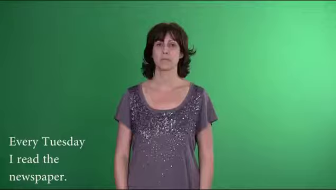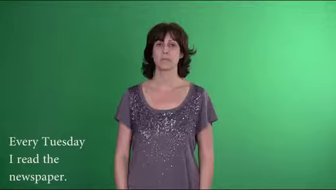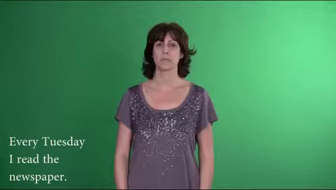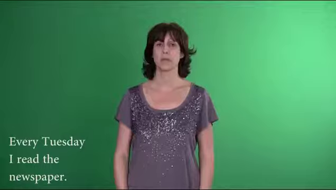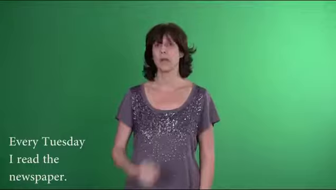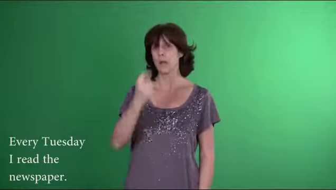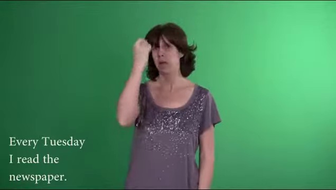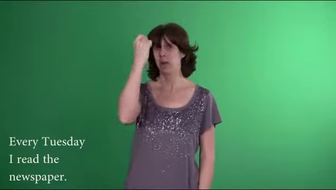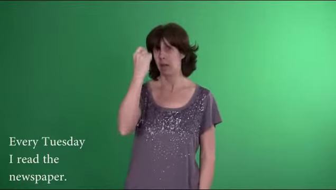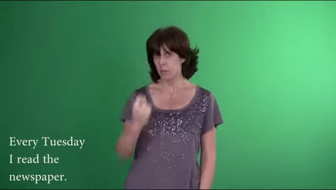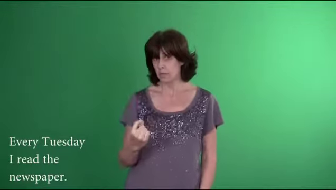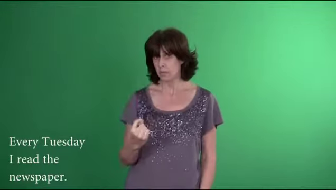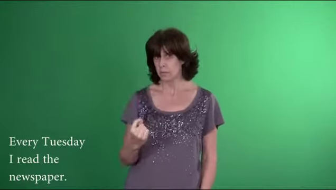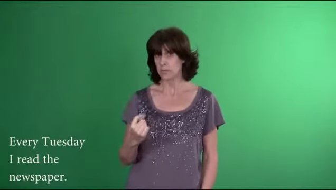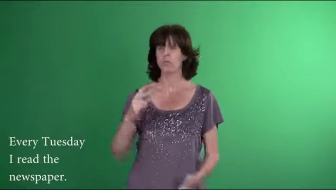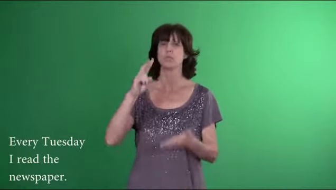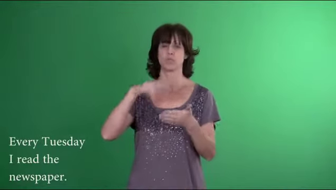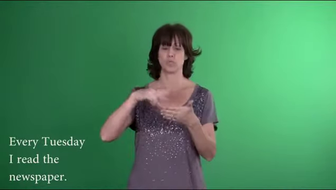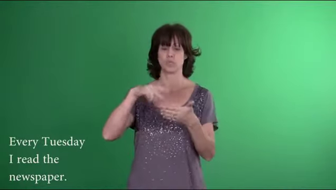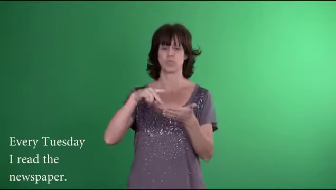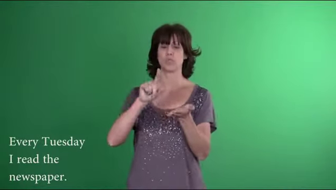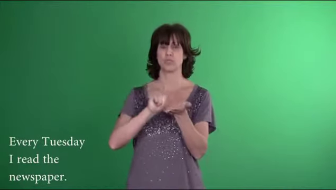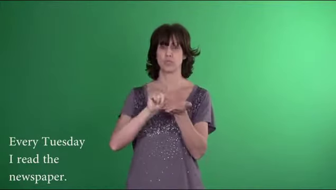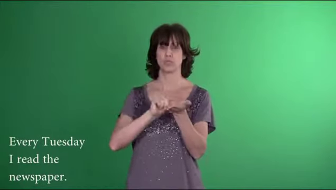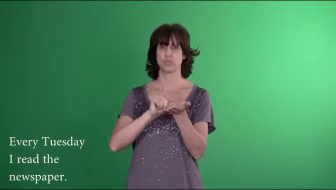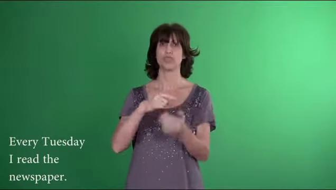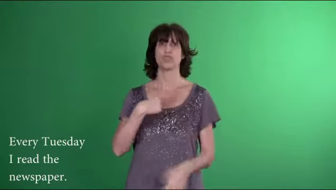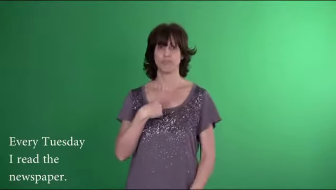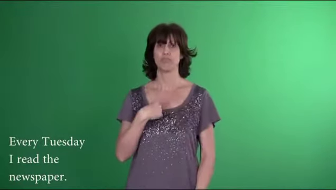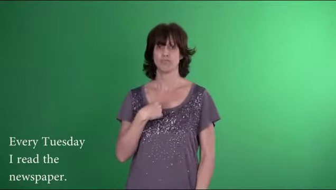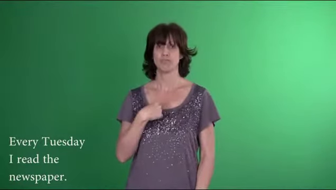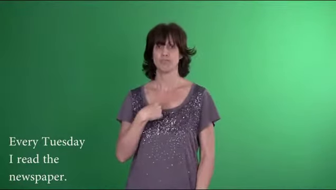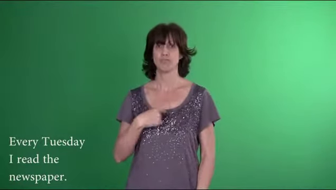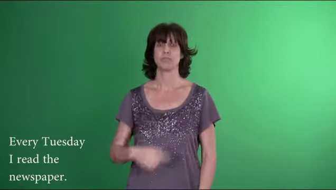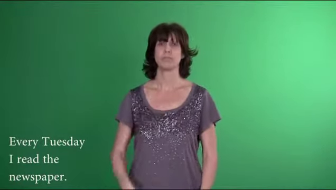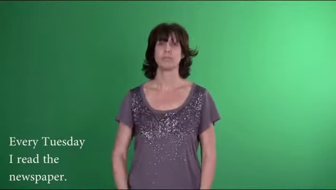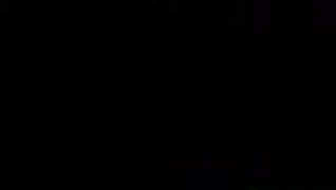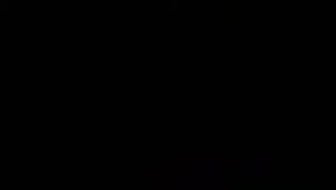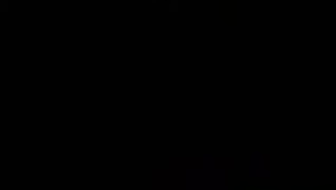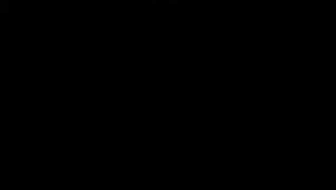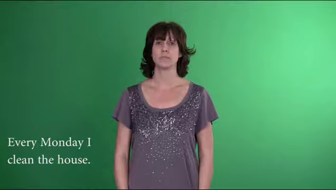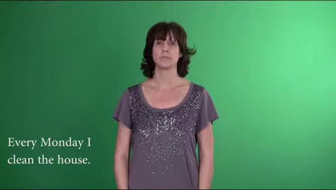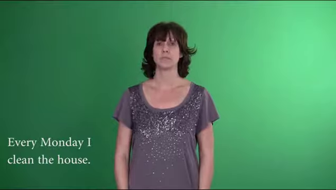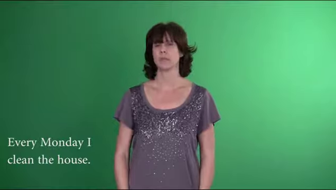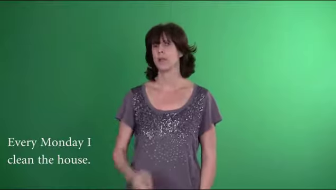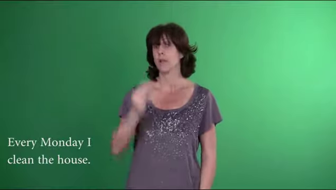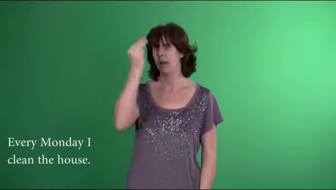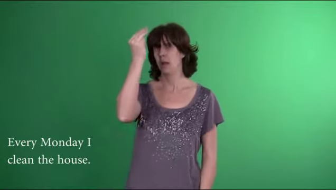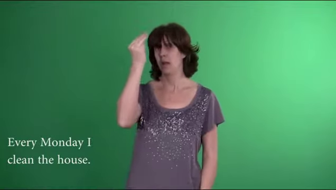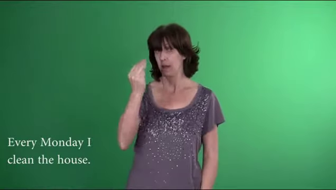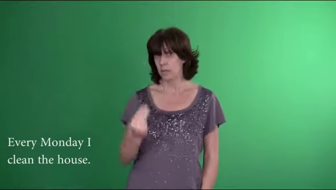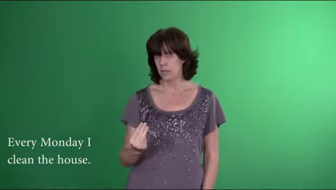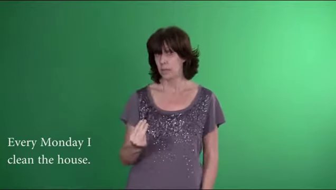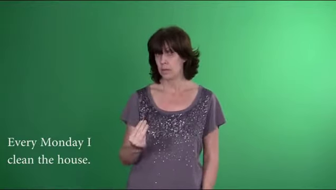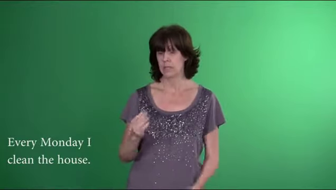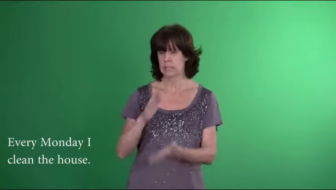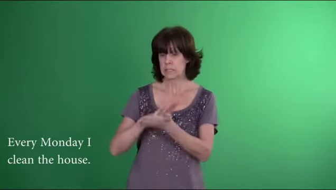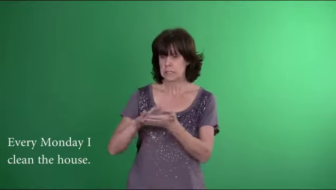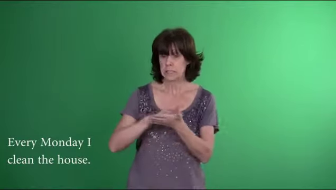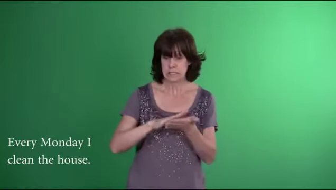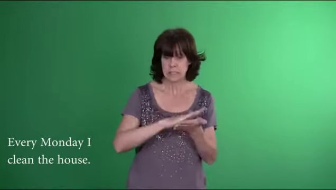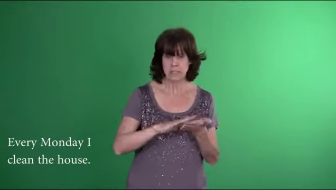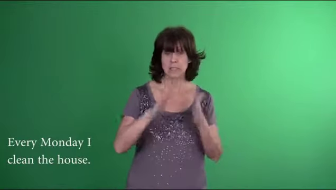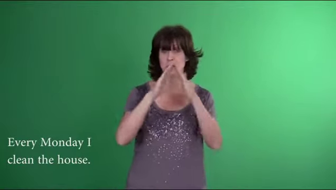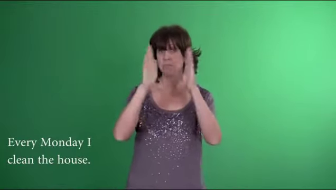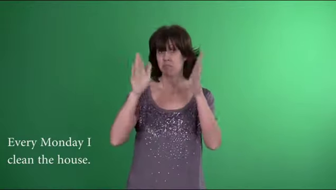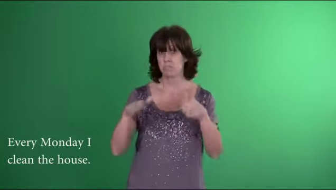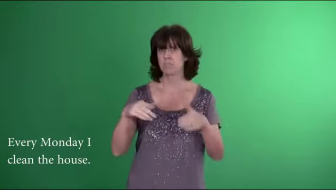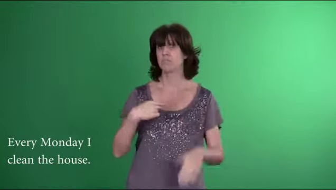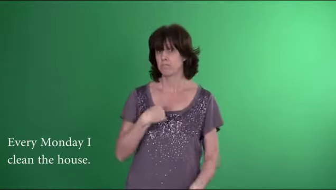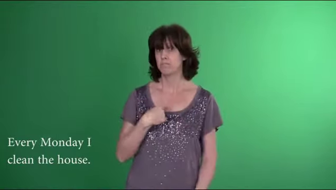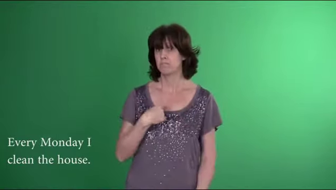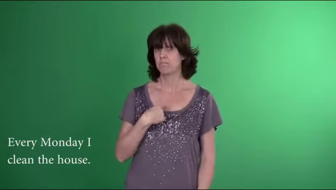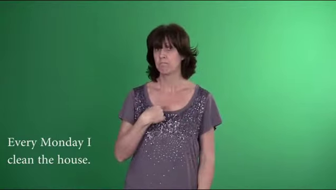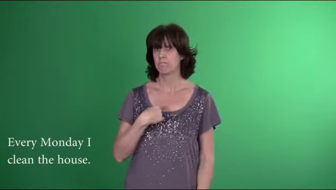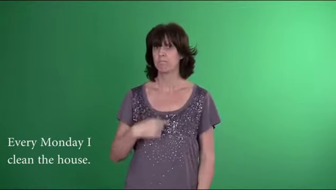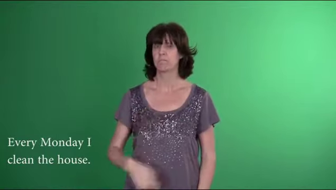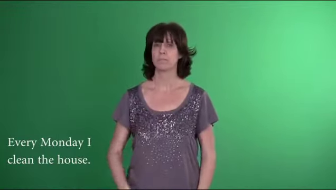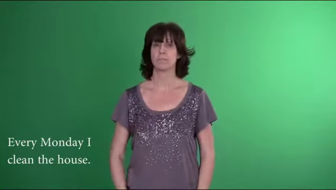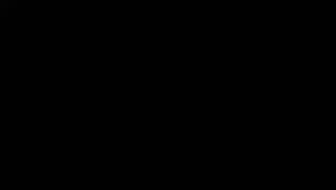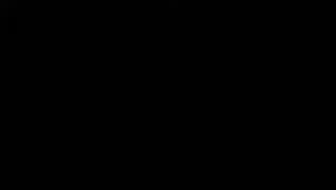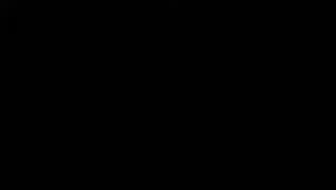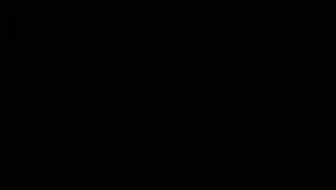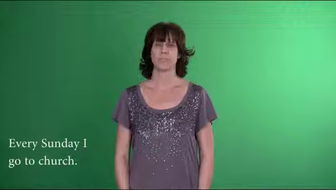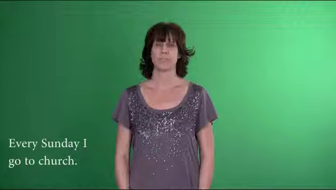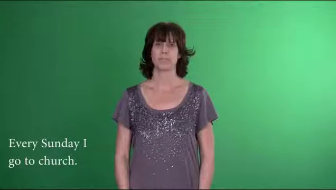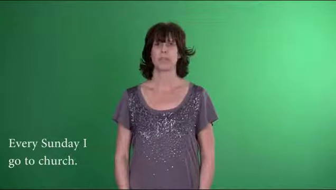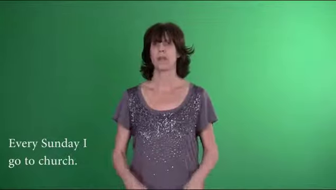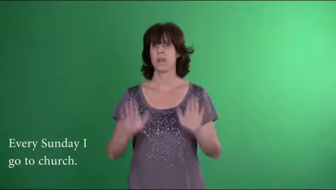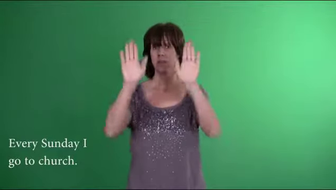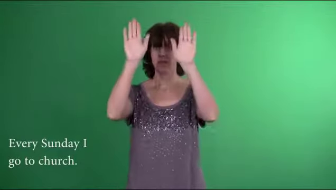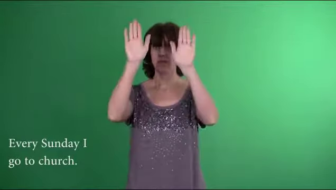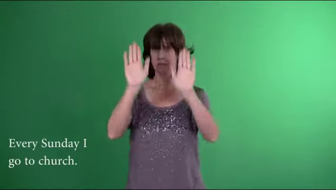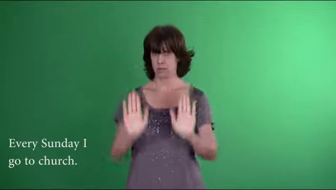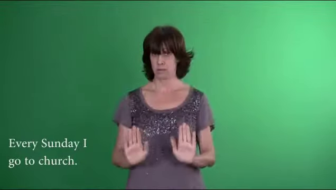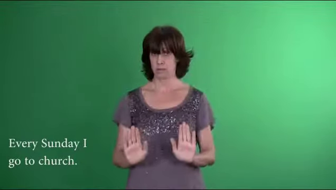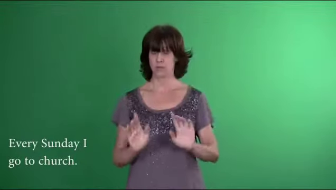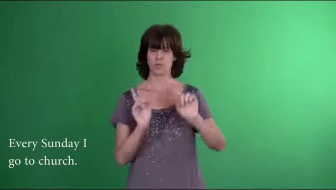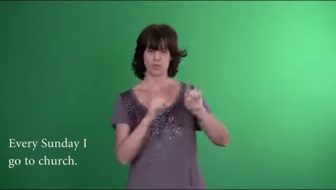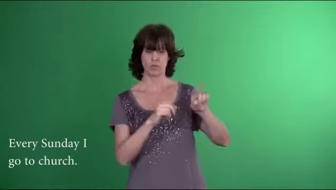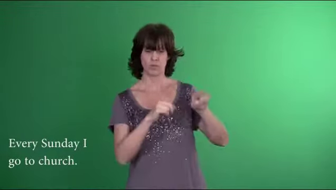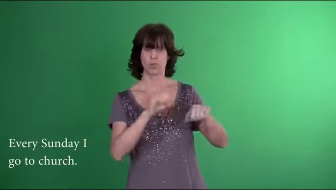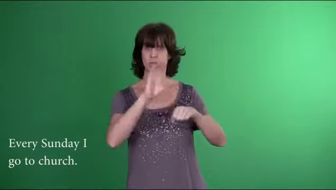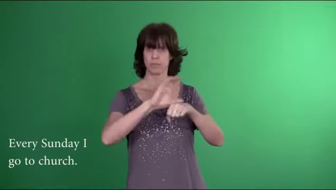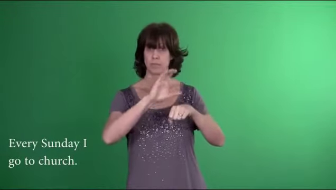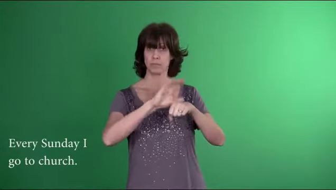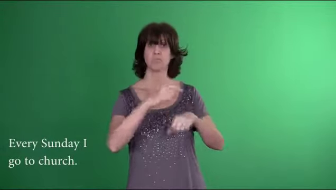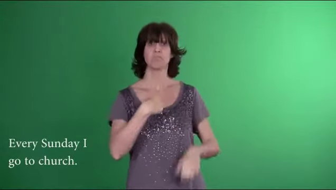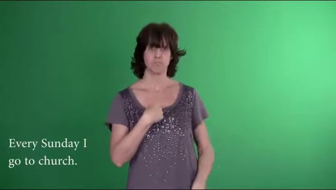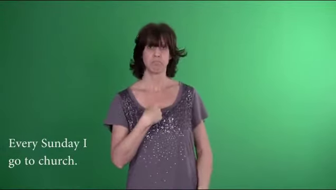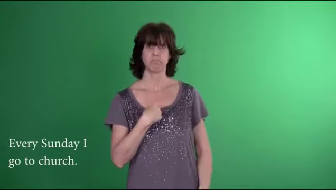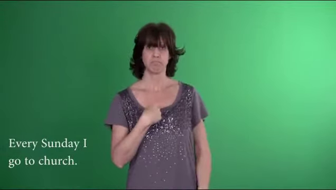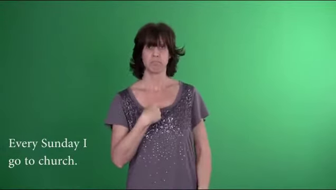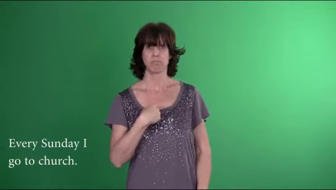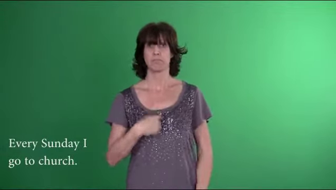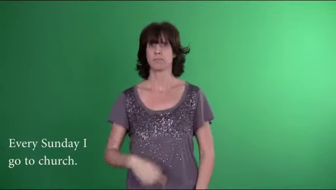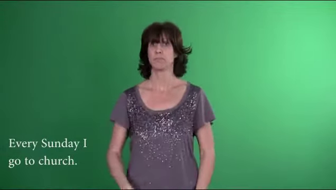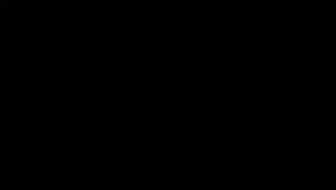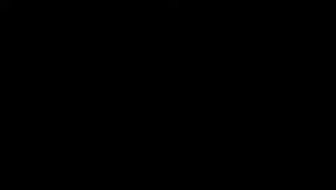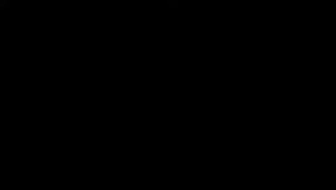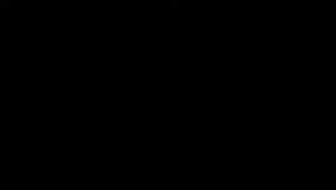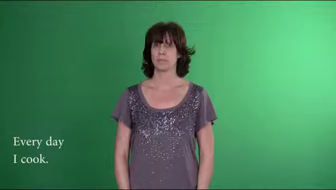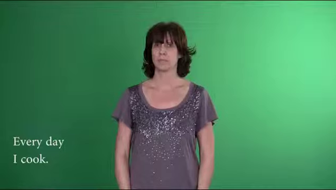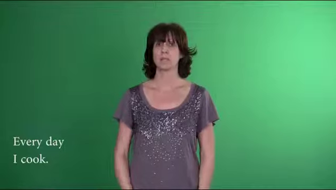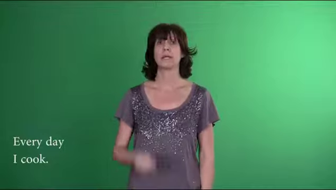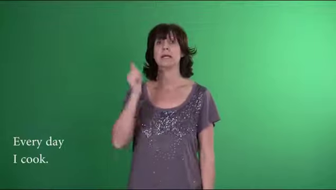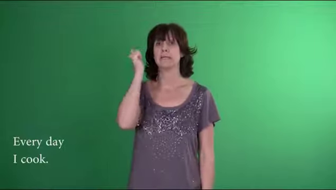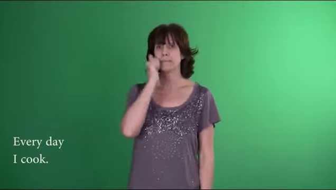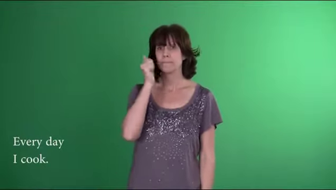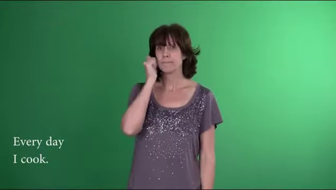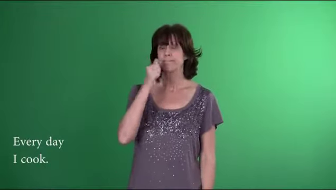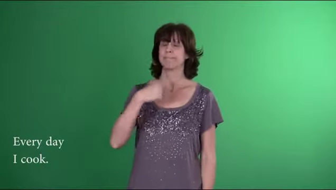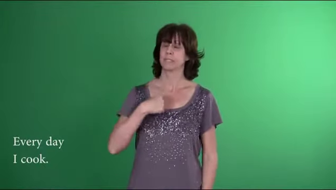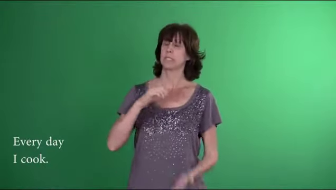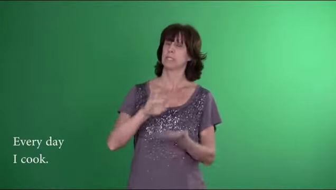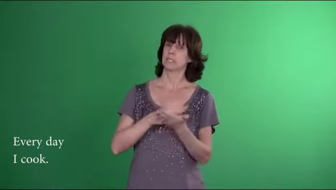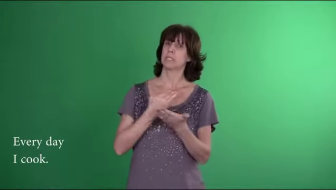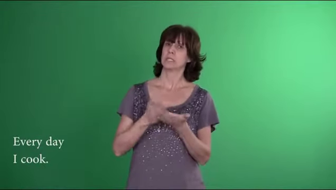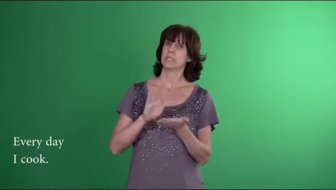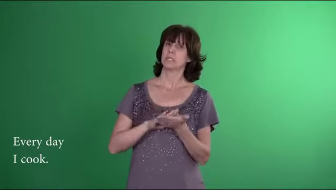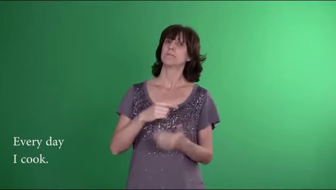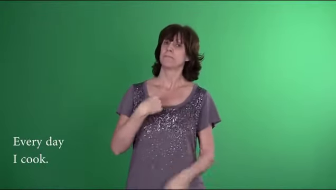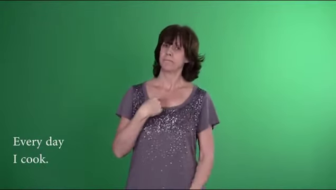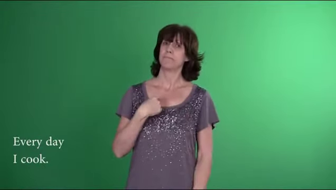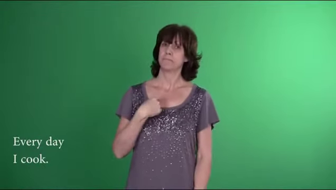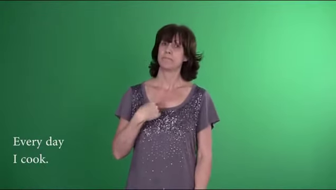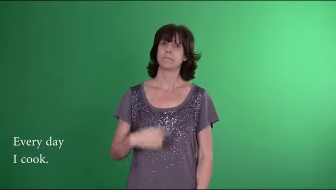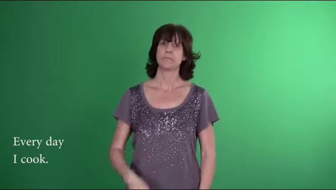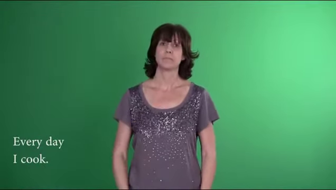Every Saturday, Every Thursday